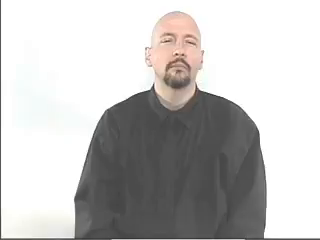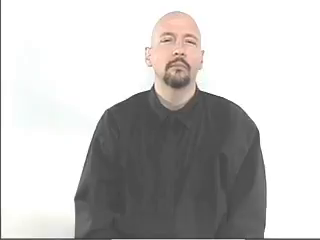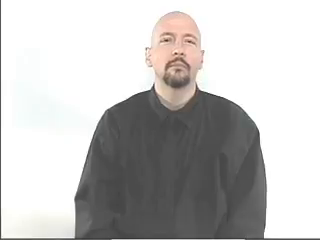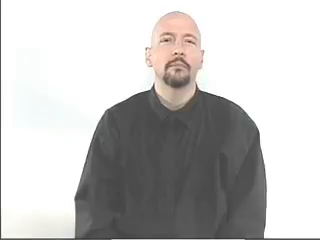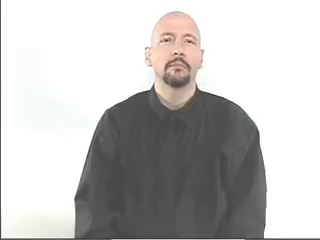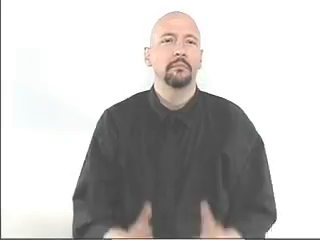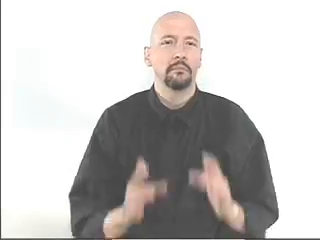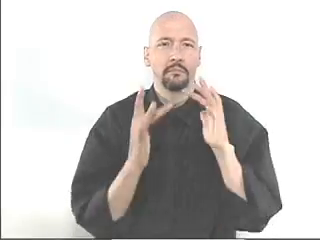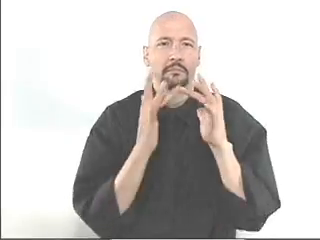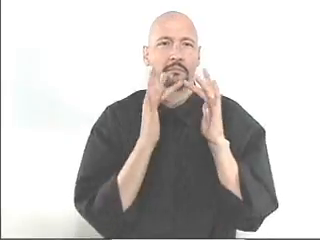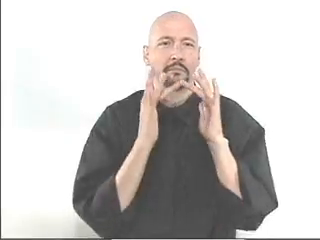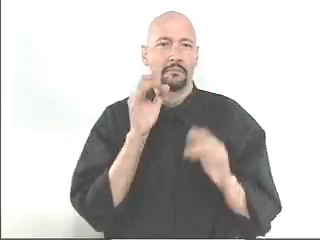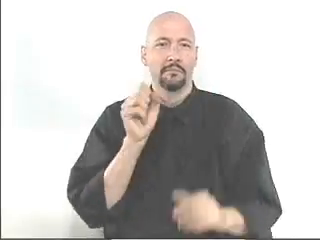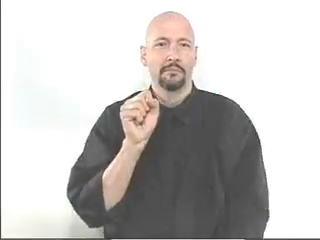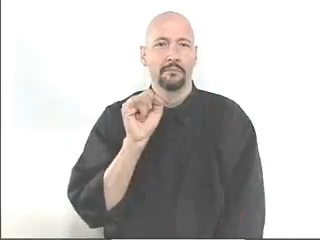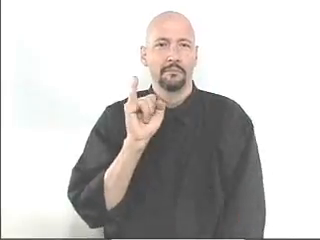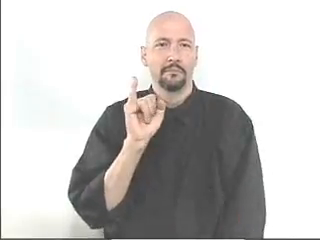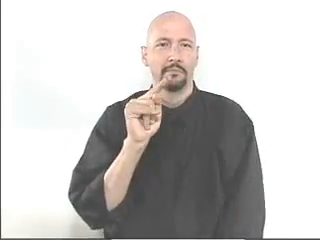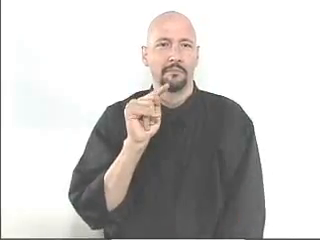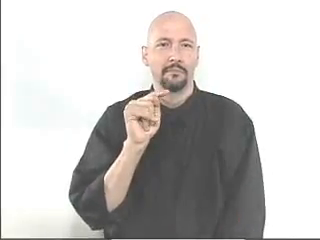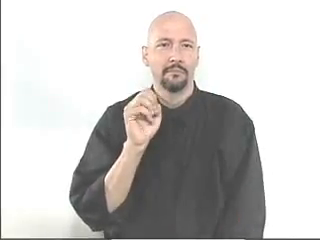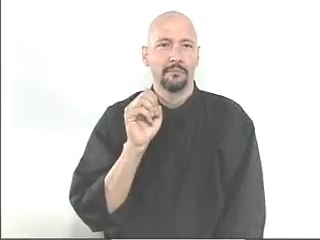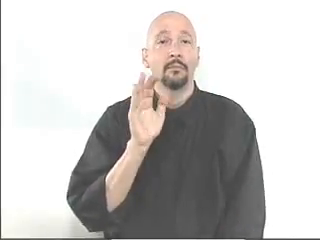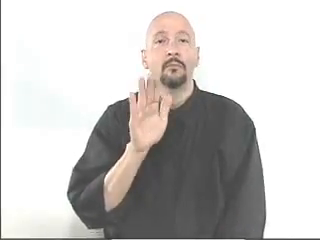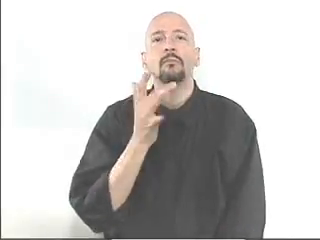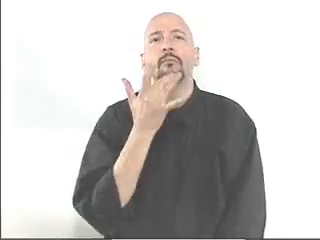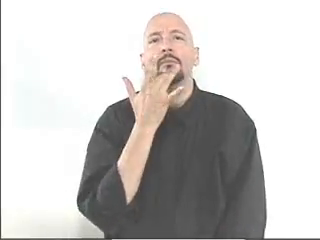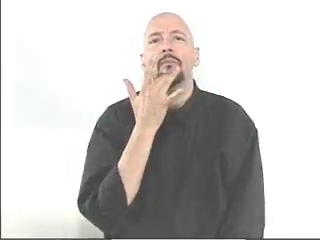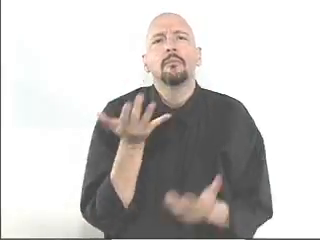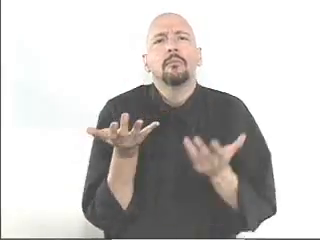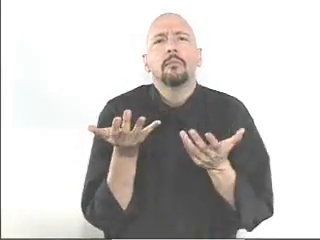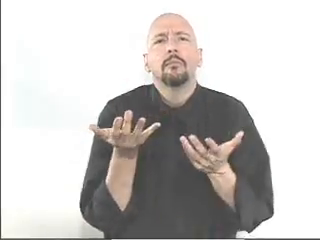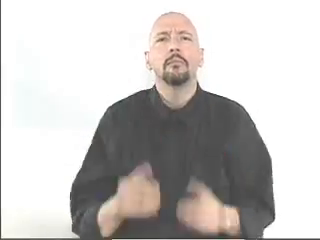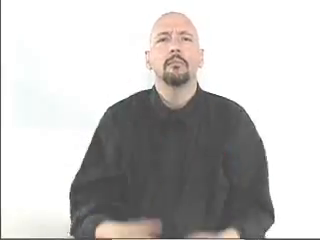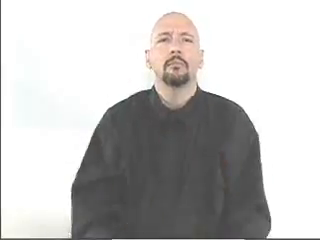internet site your favorite what